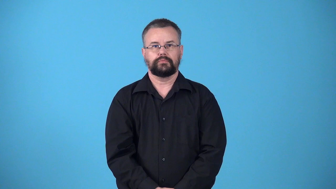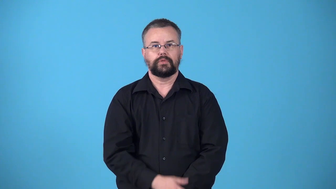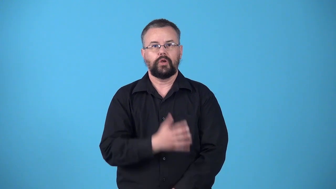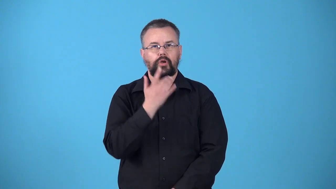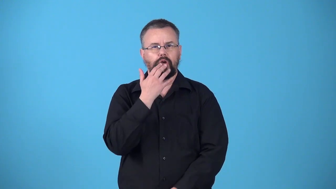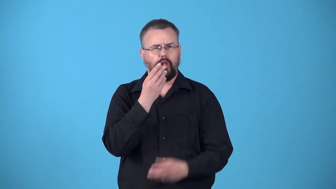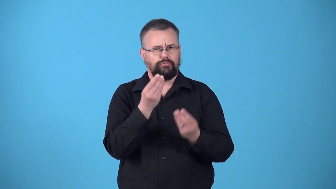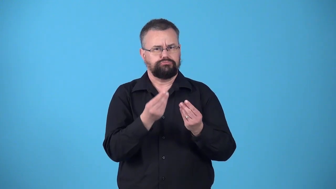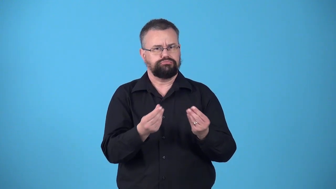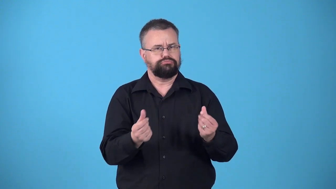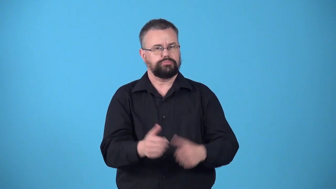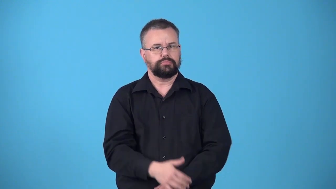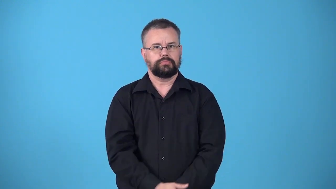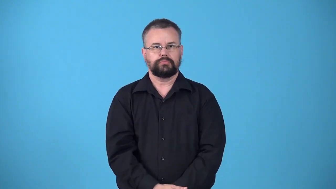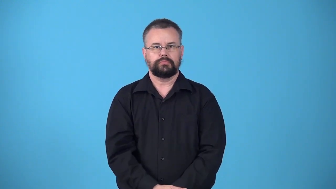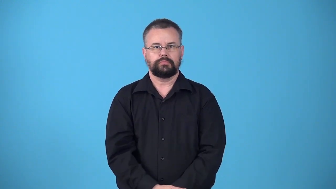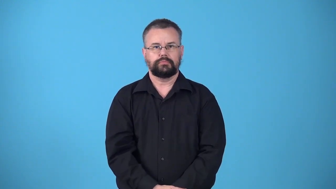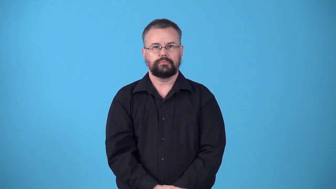washed out